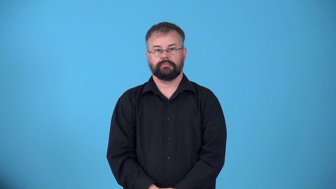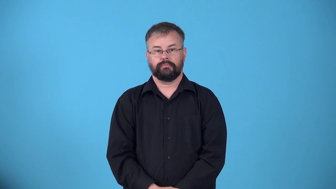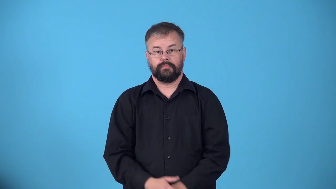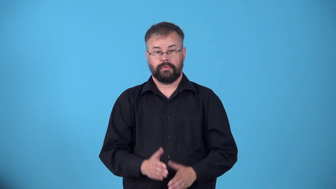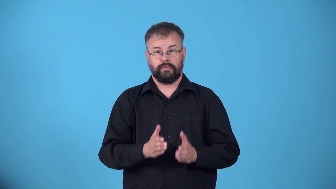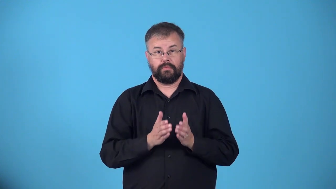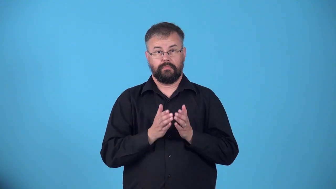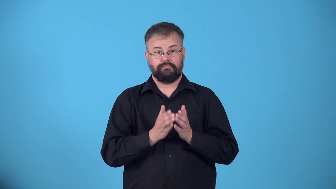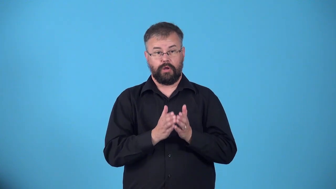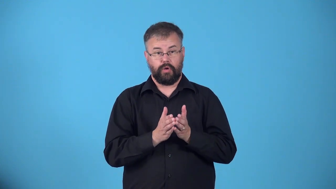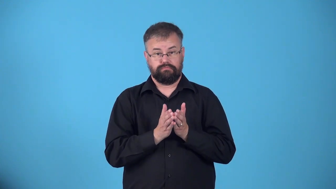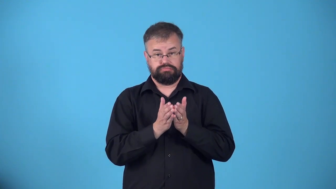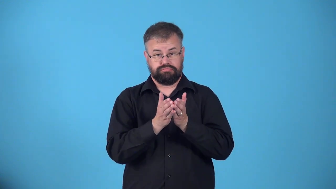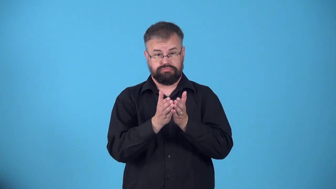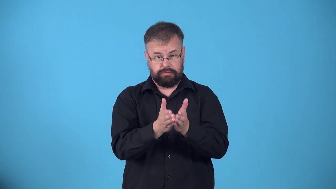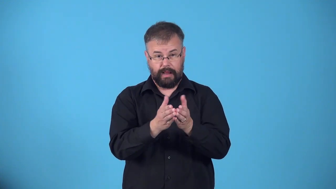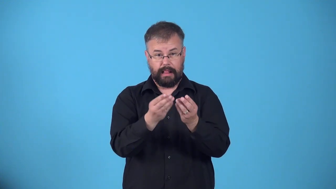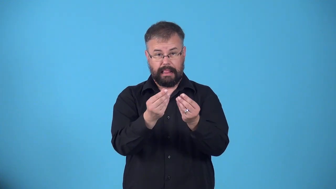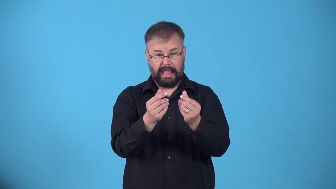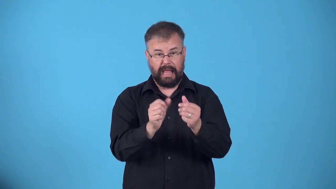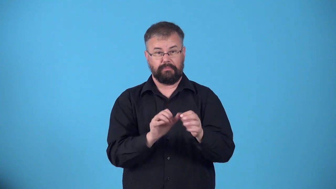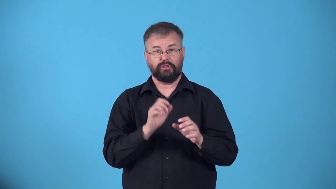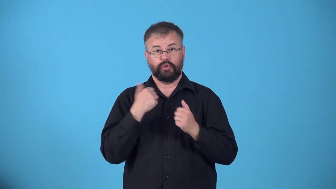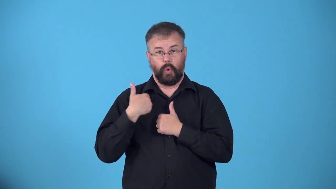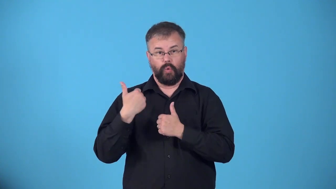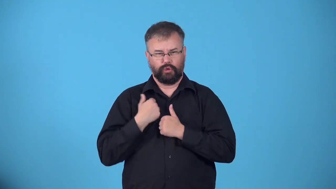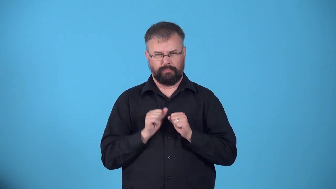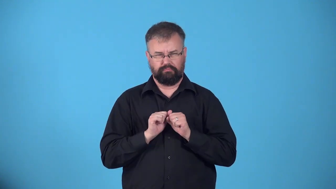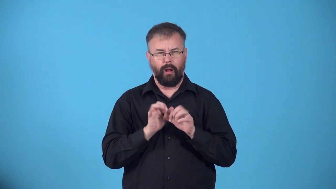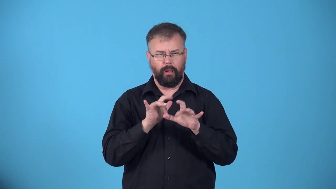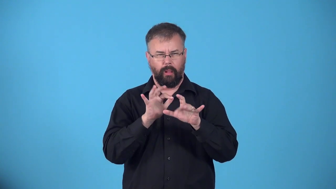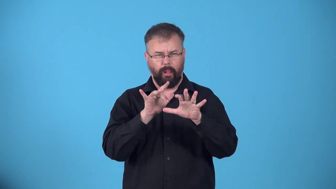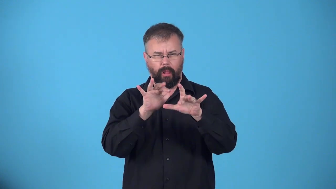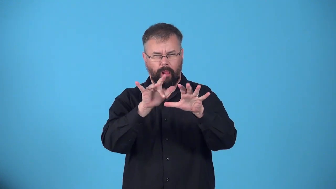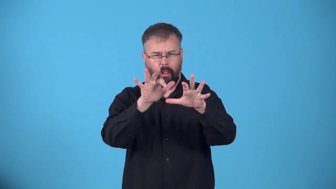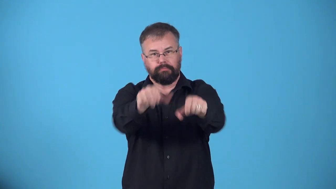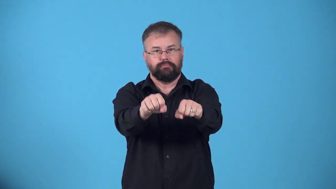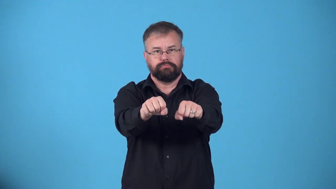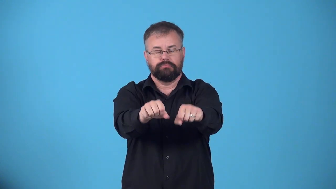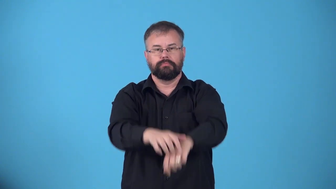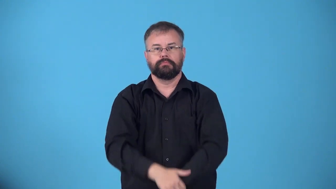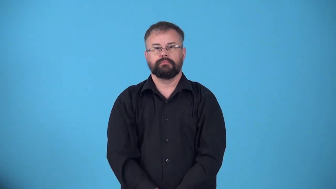land a boat